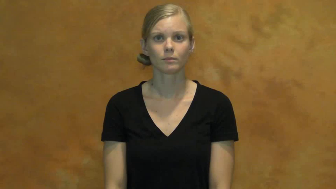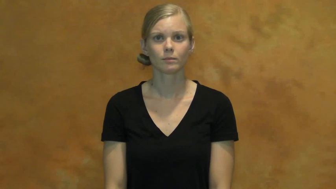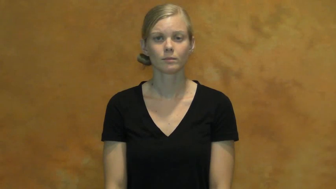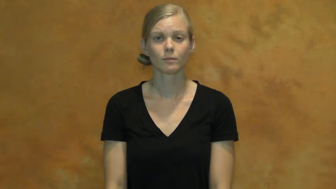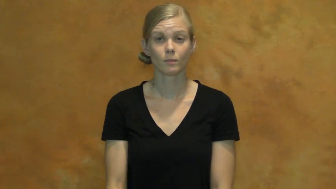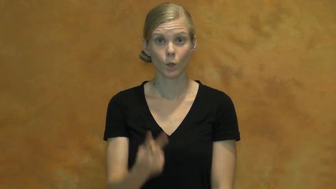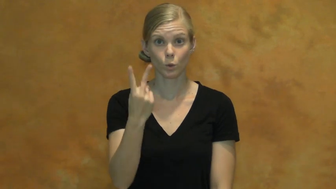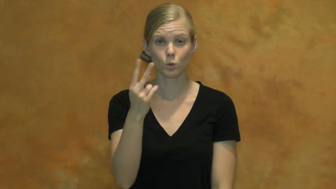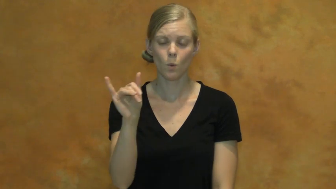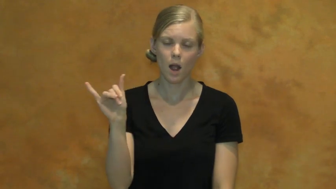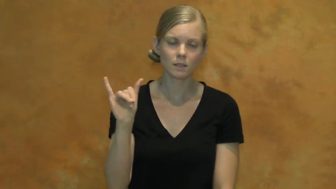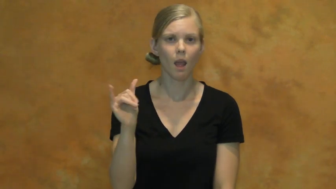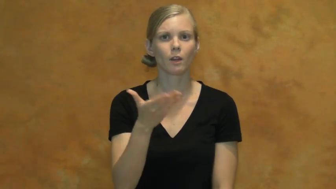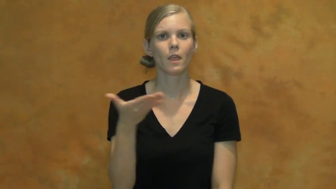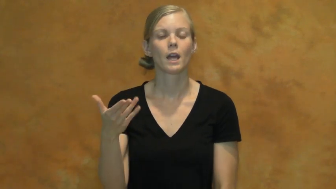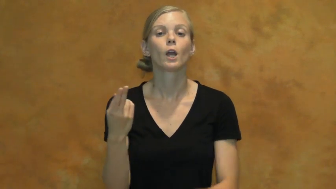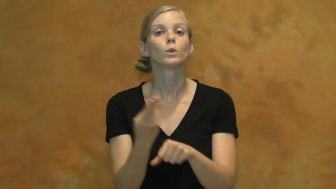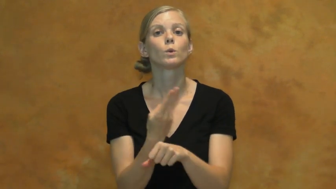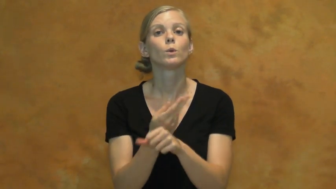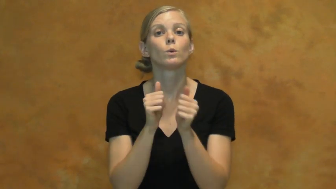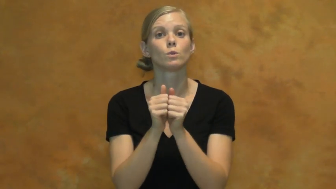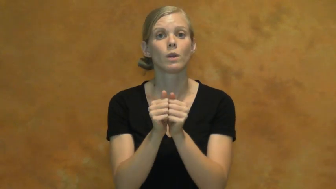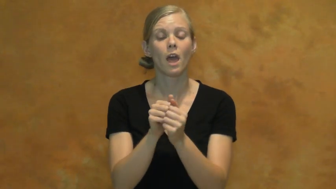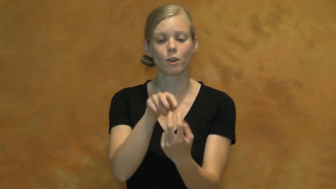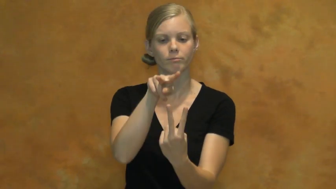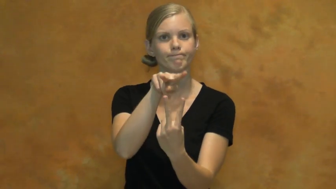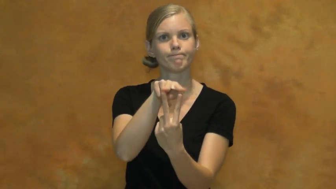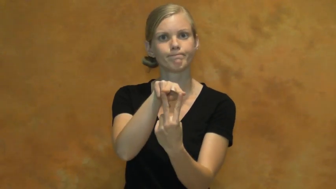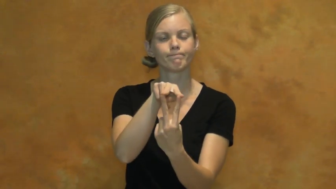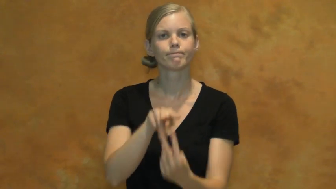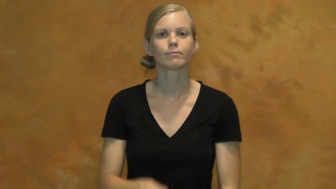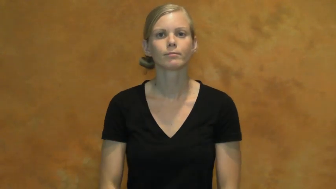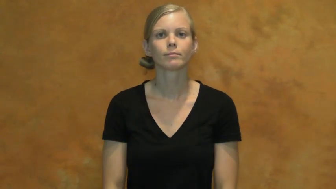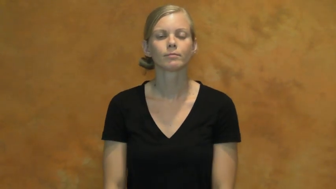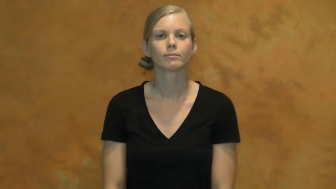pair